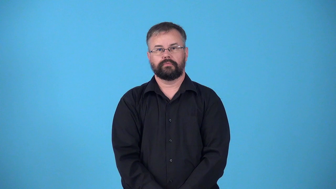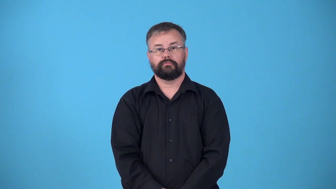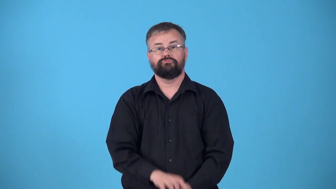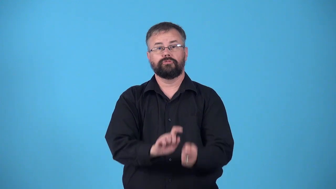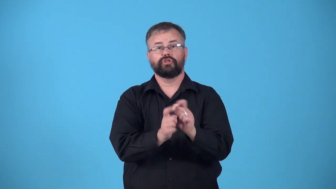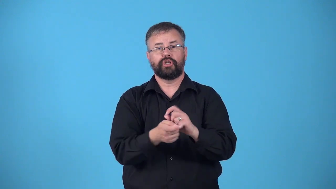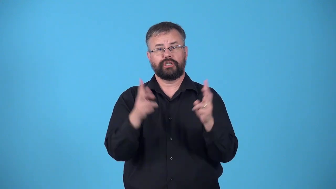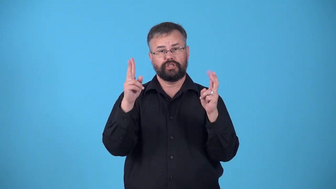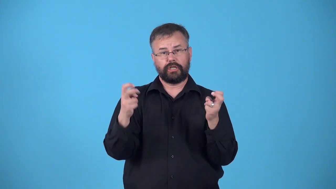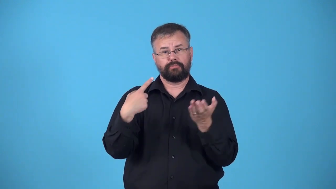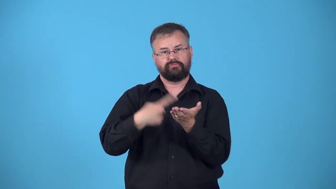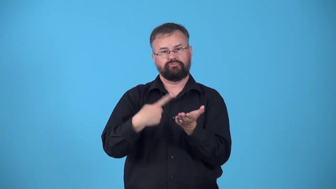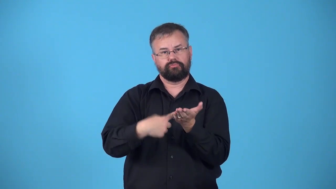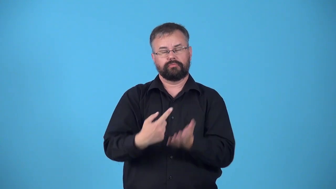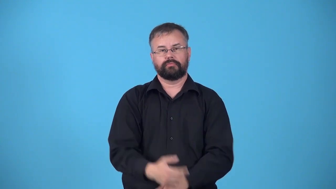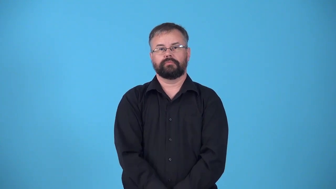move on-change subject